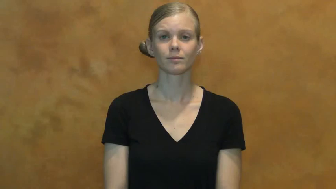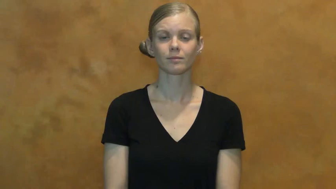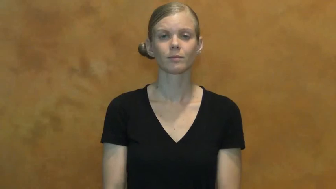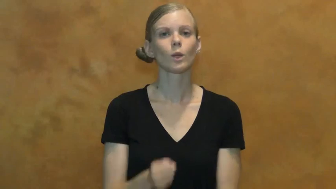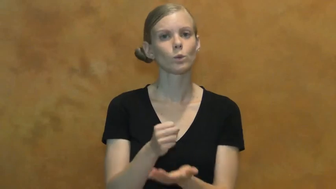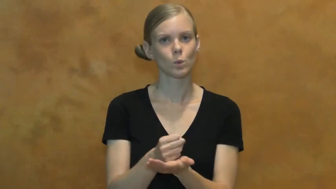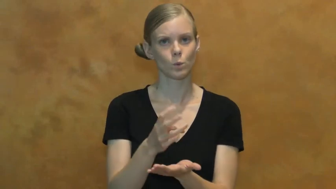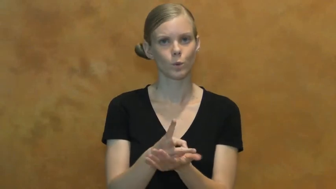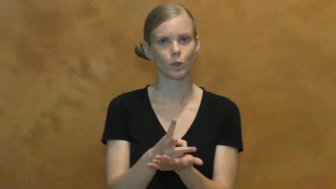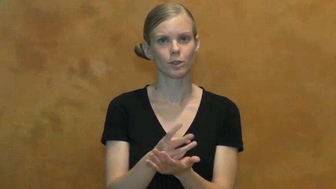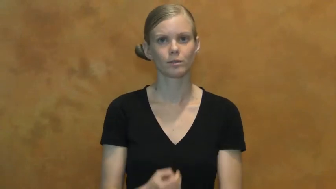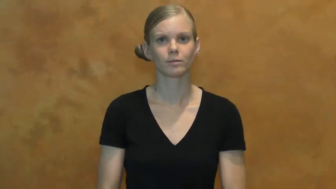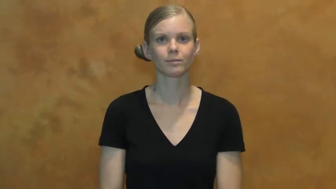social work